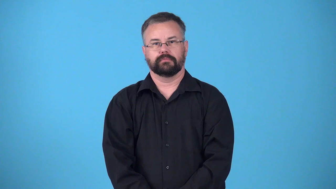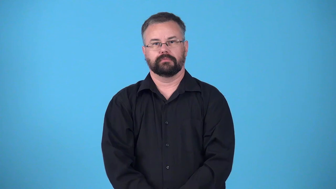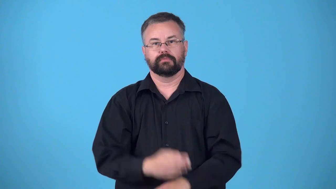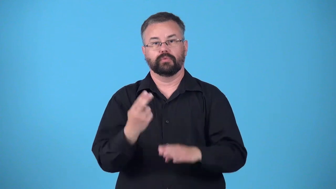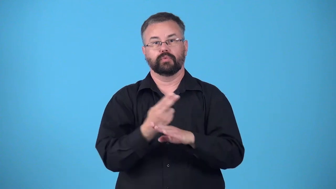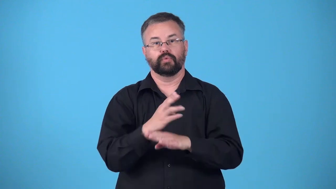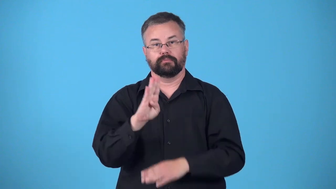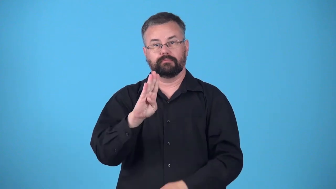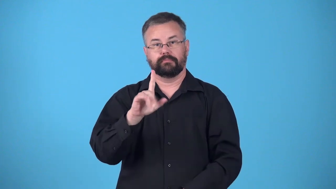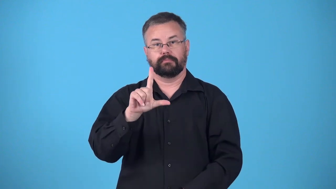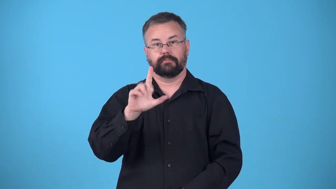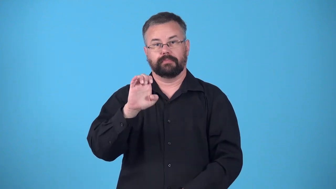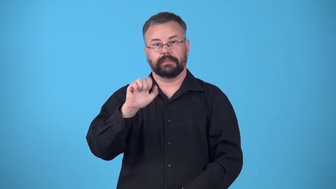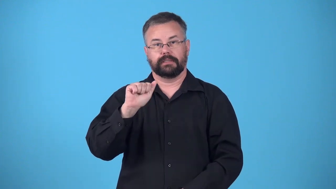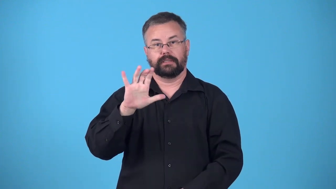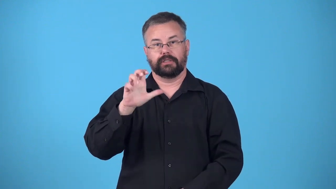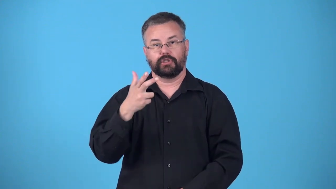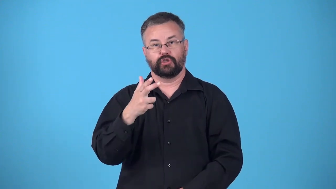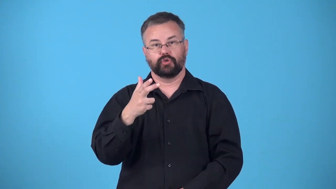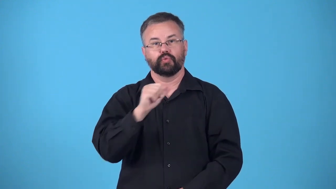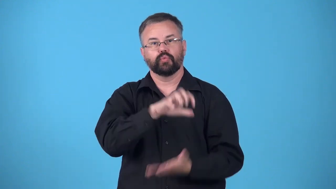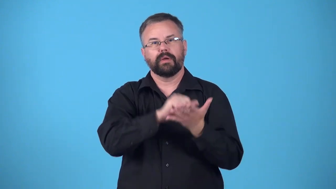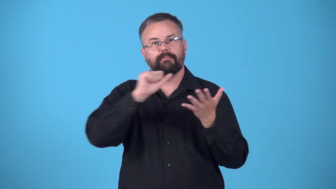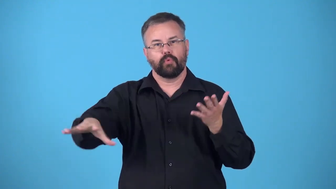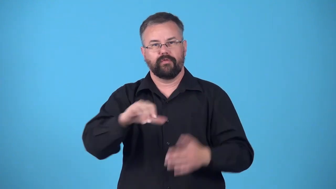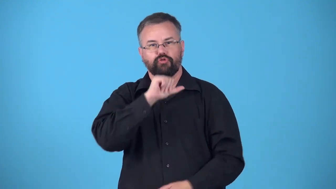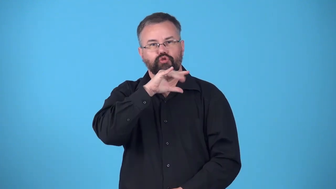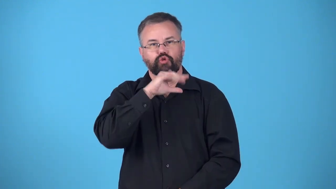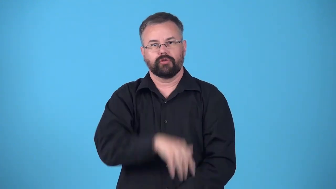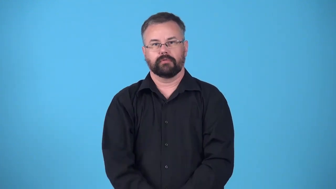bleach,bleach out